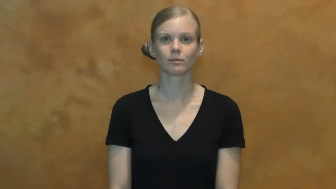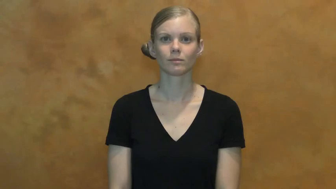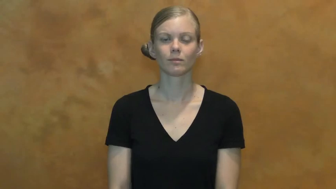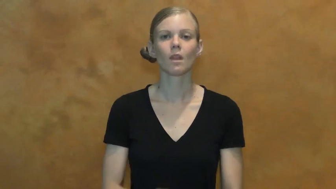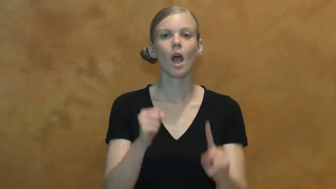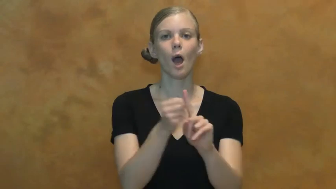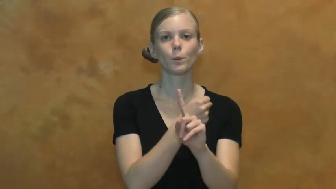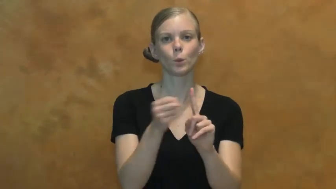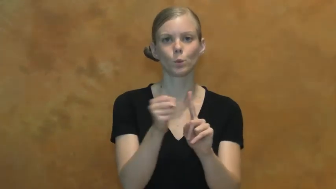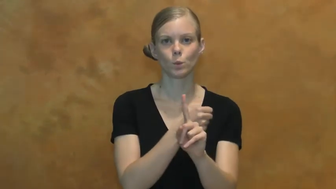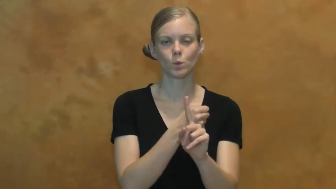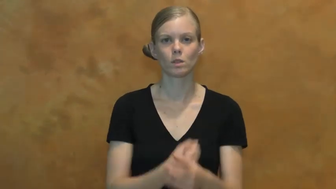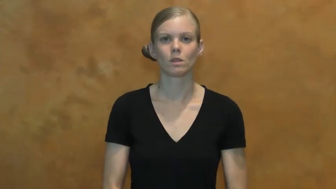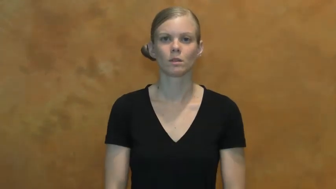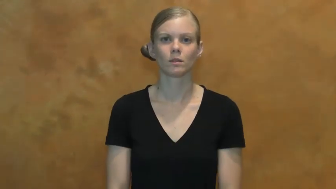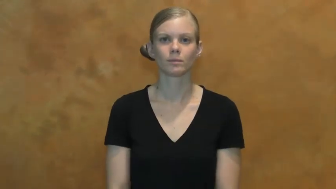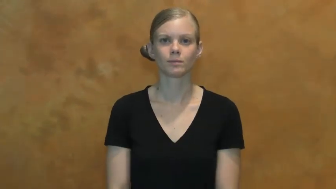abuse